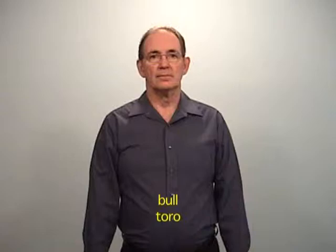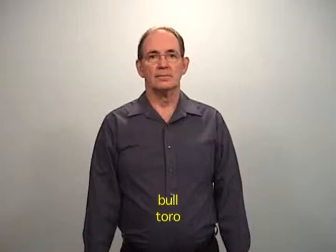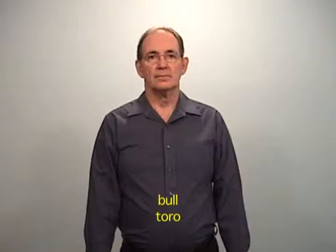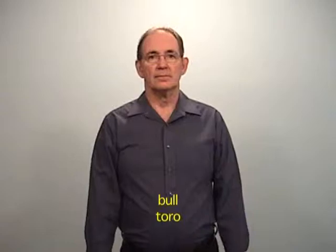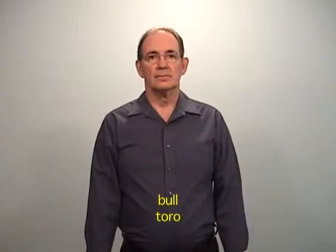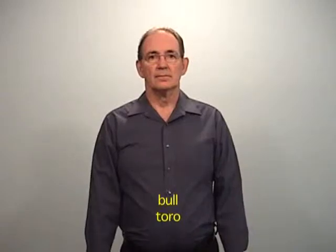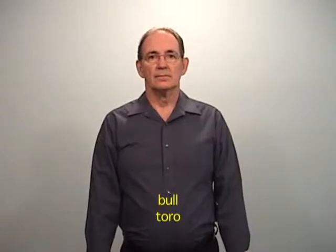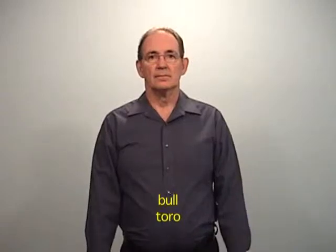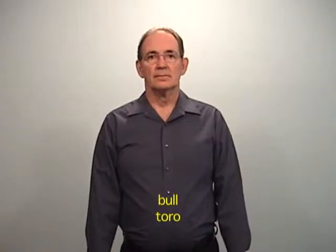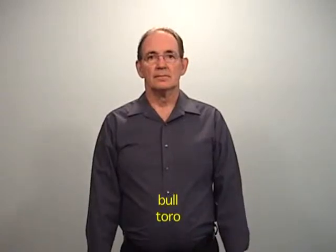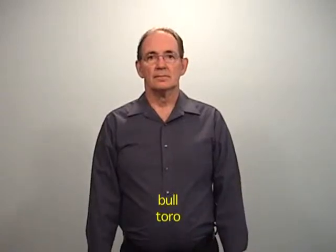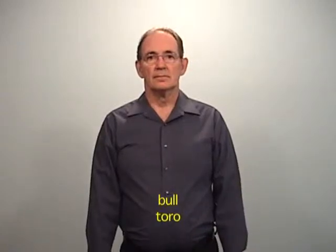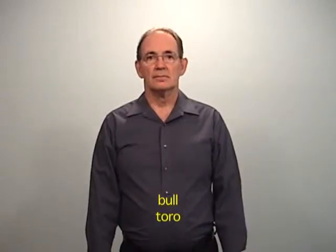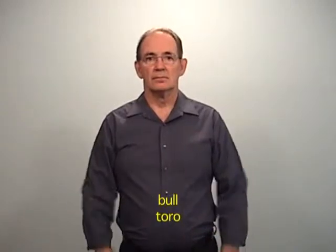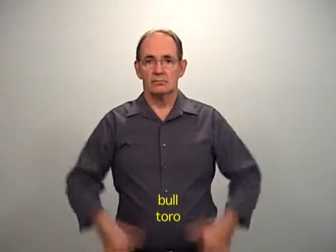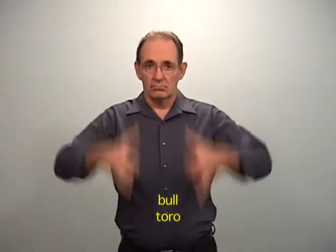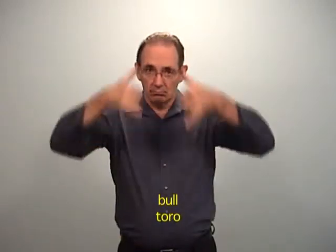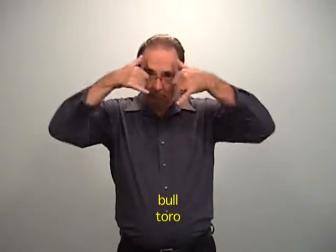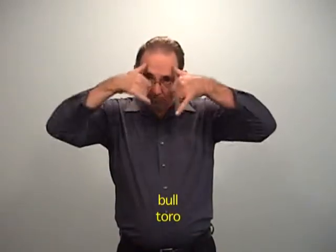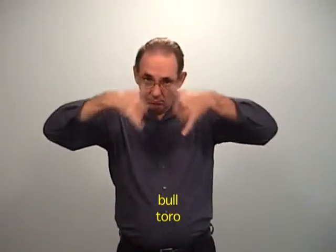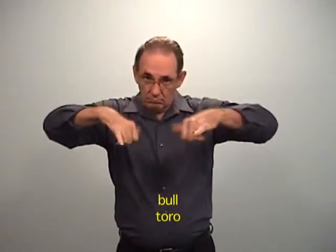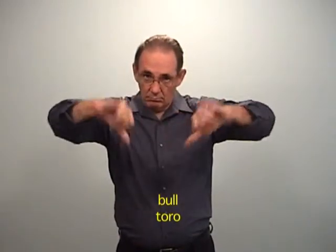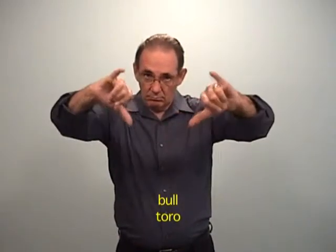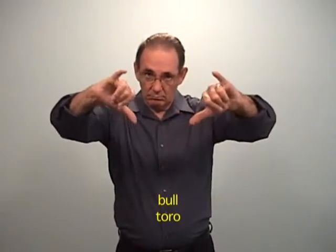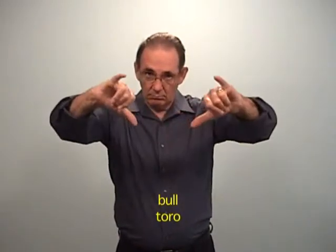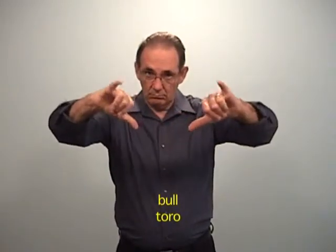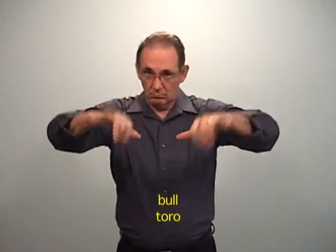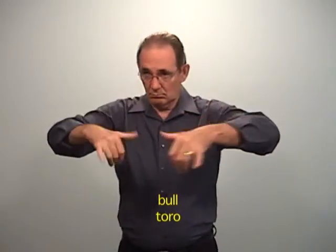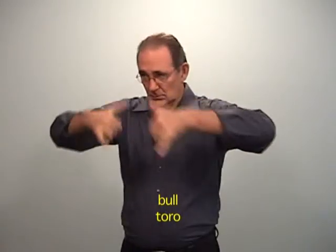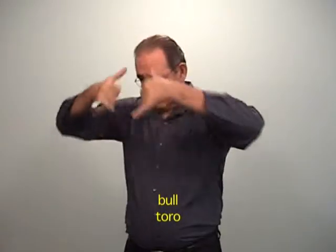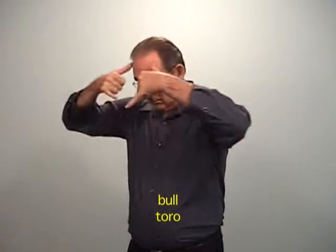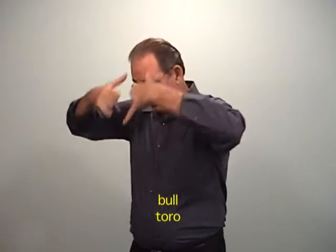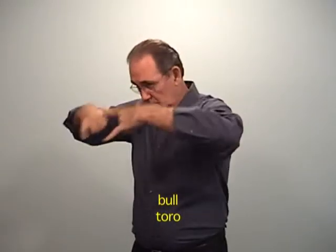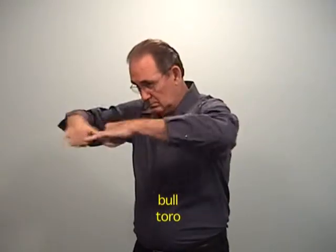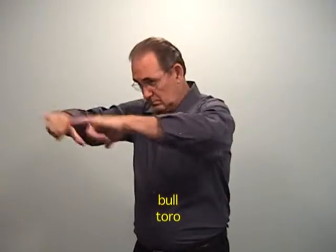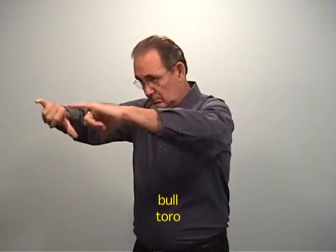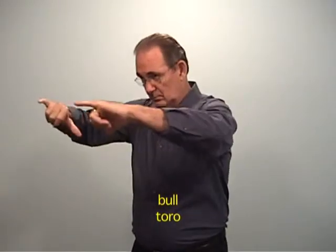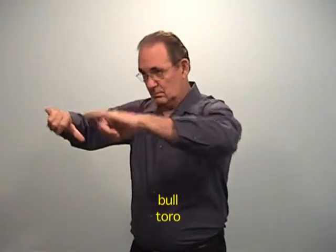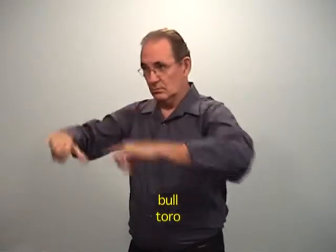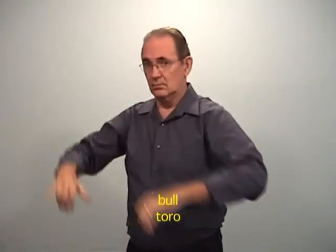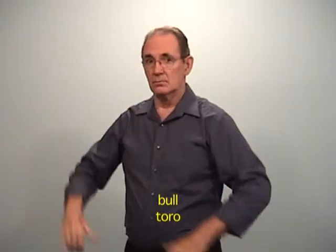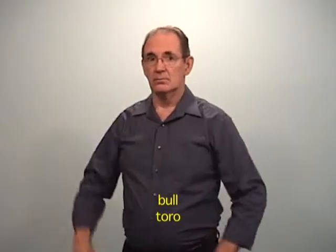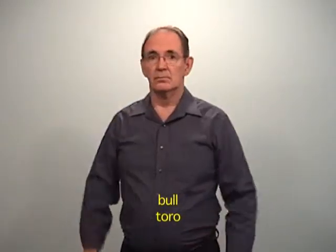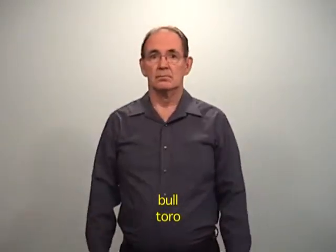Bull